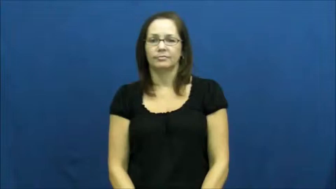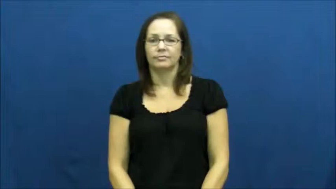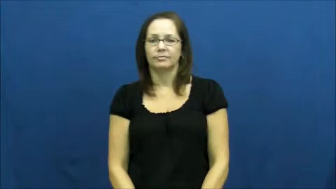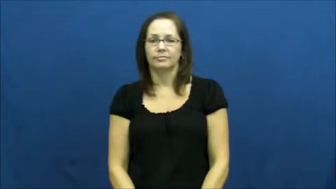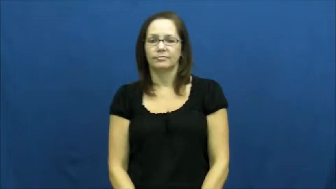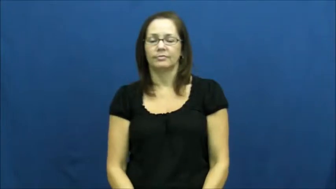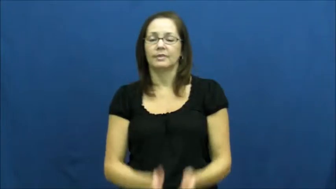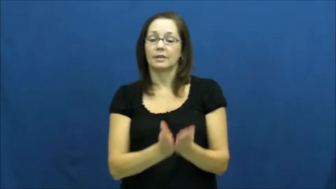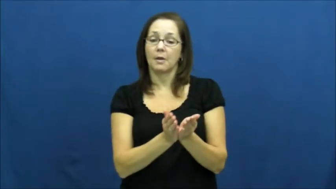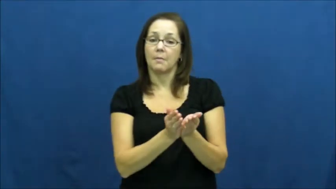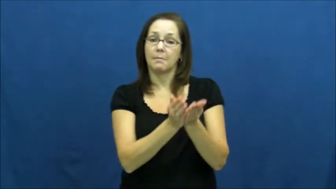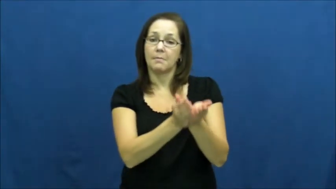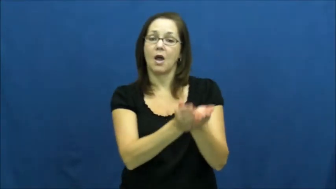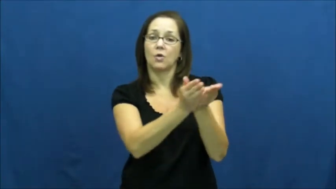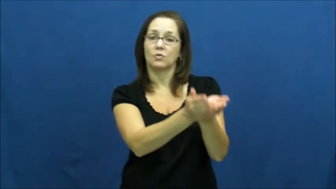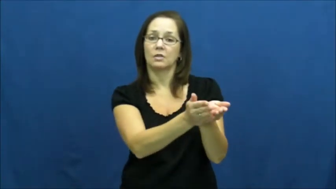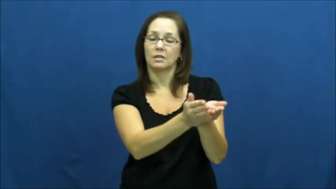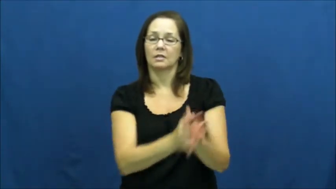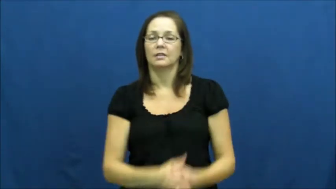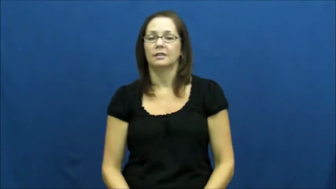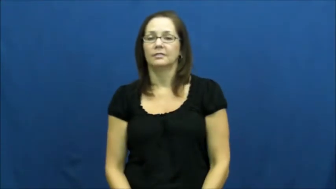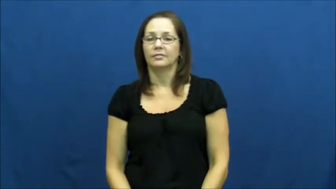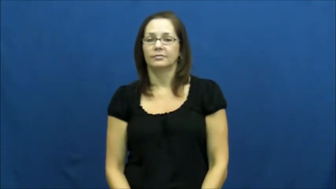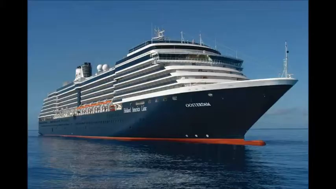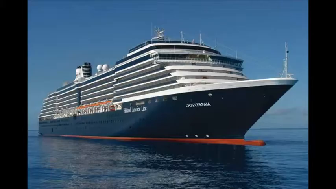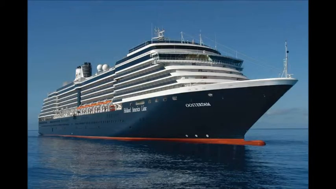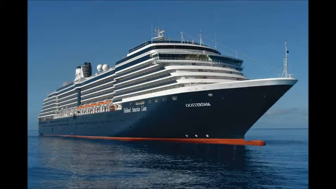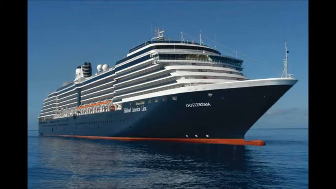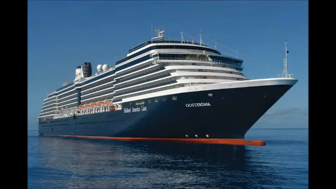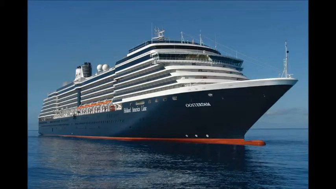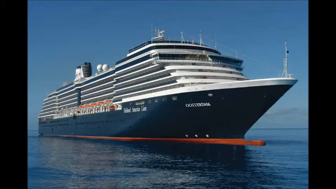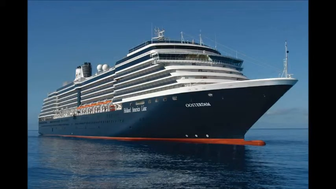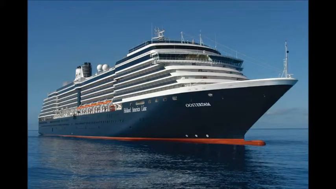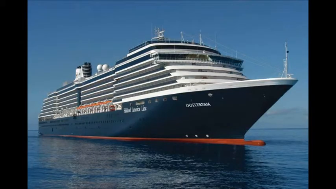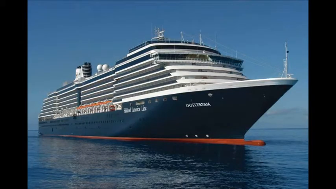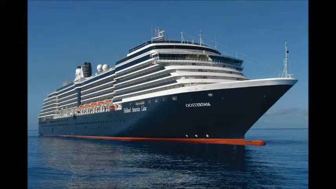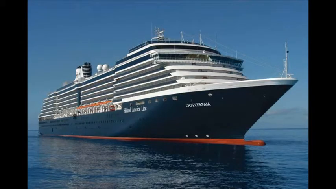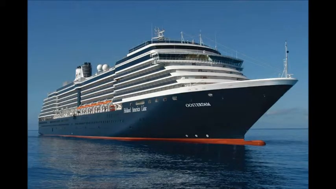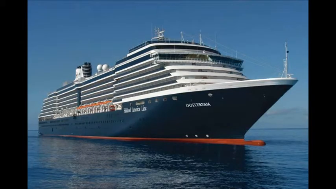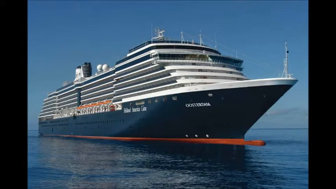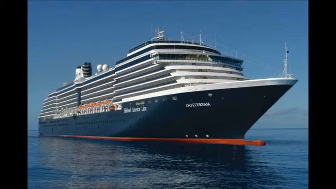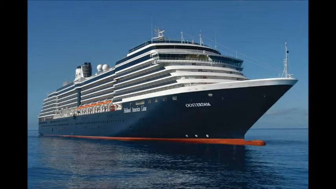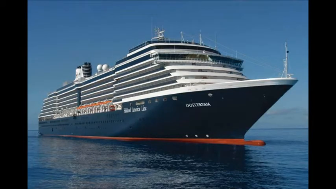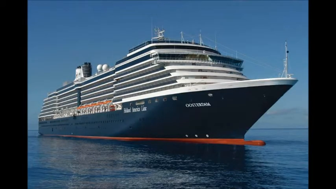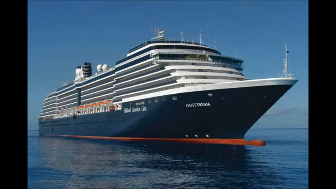ship,cutter-boat